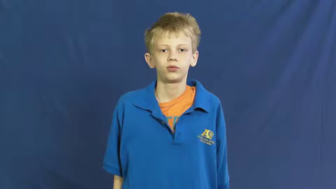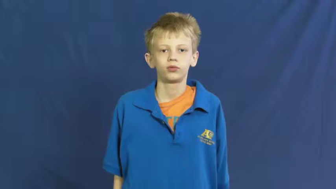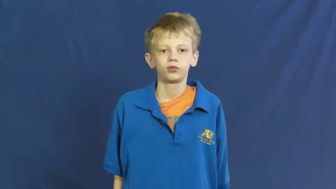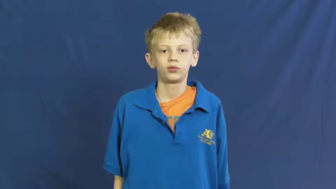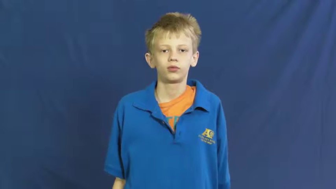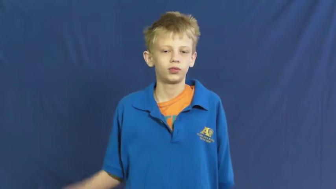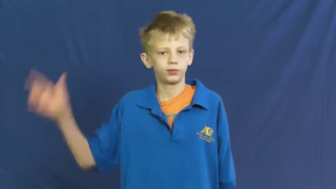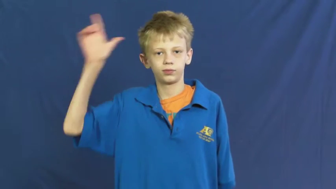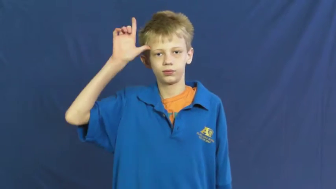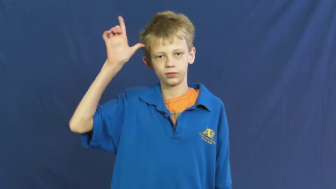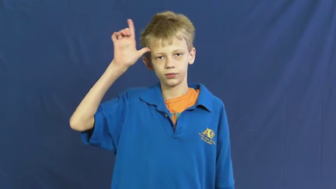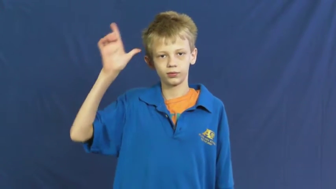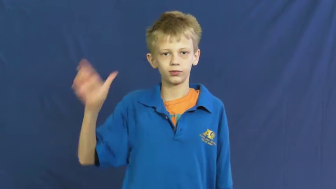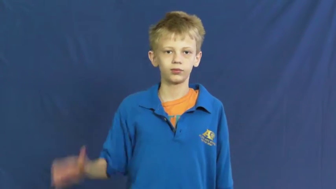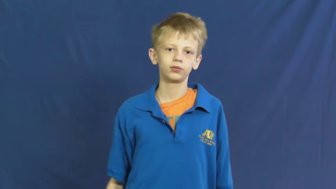lincoln